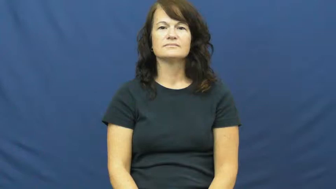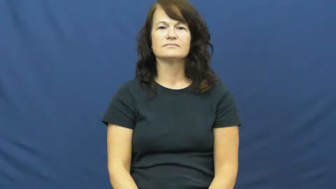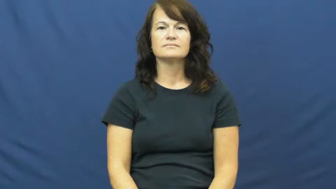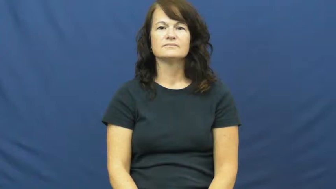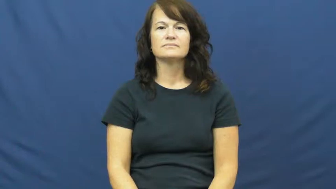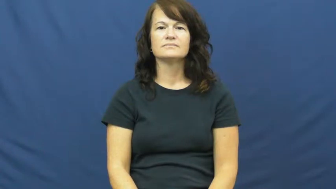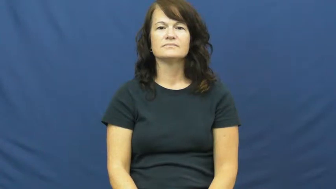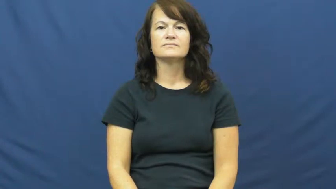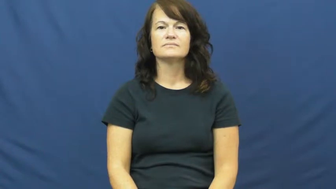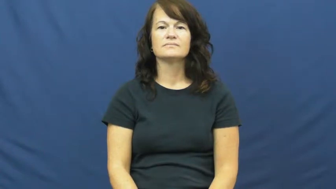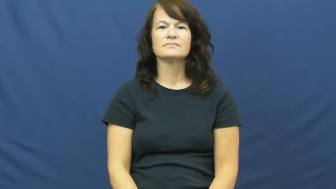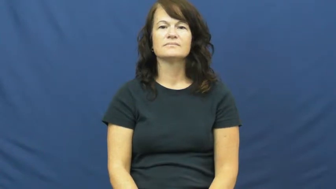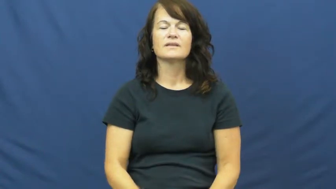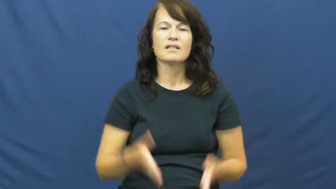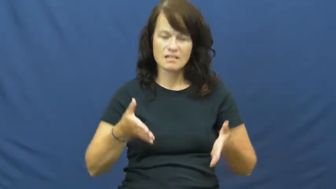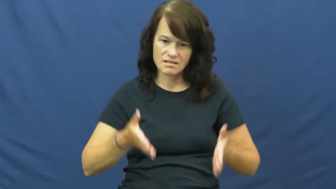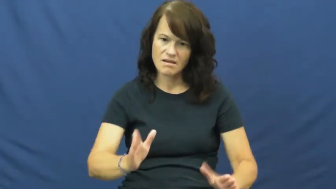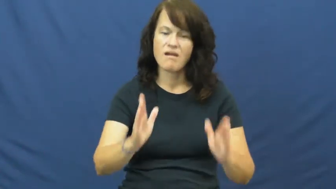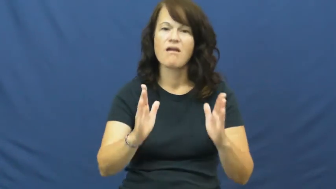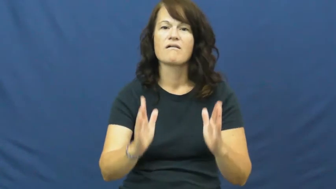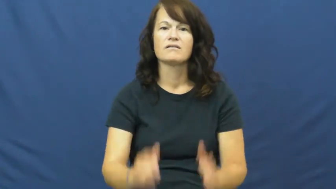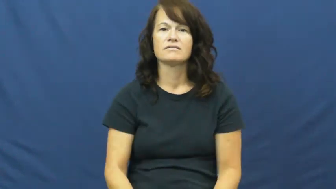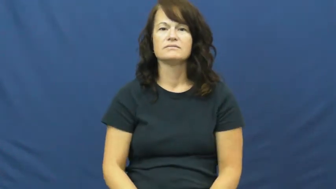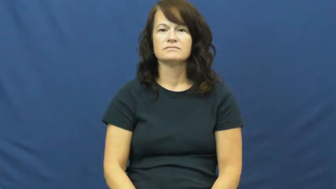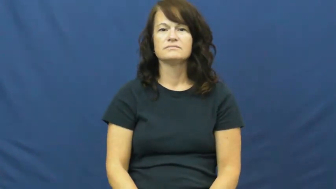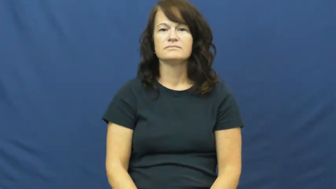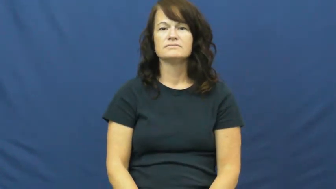let